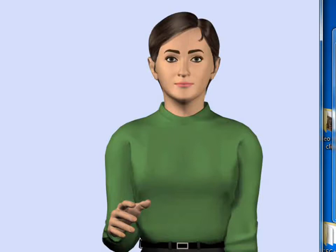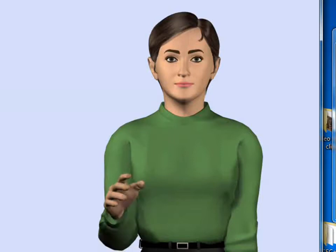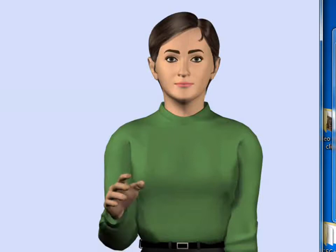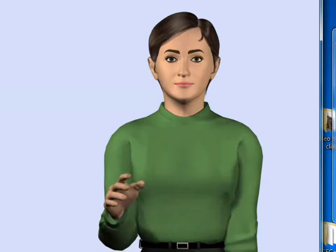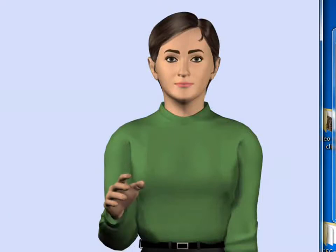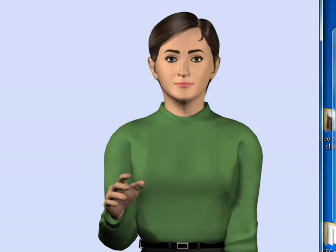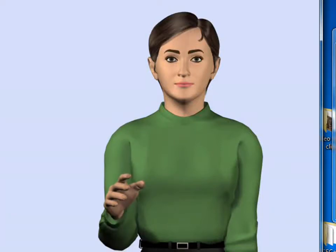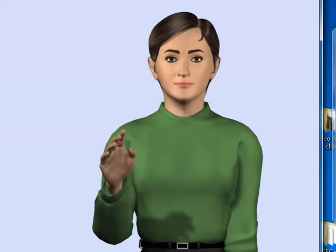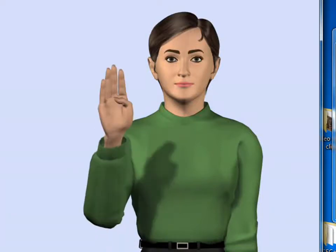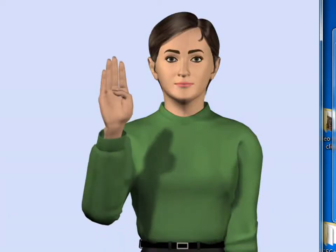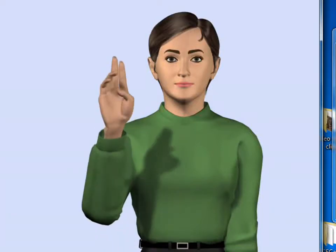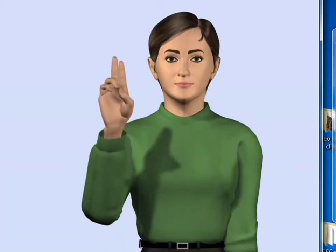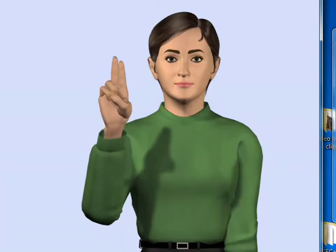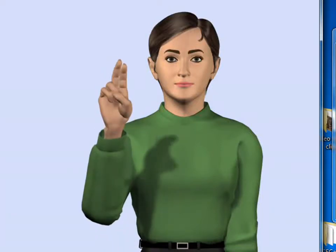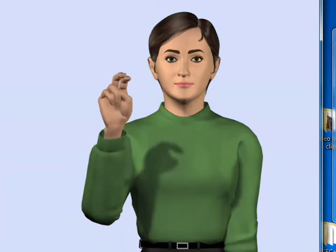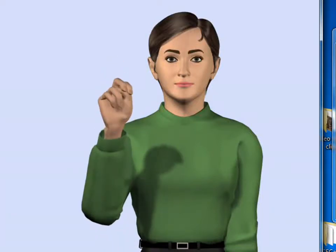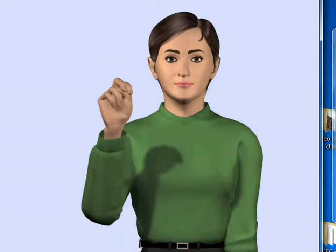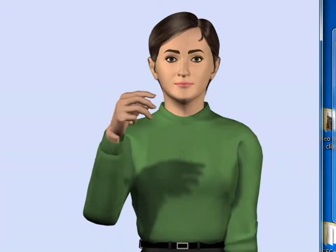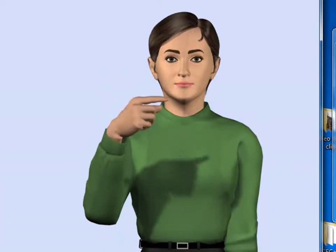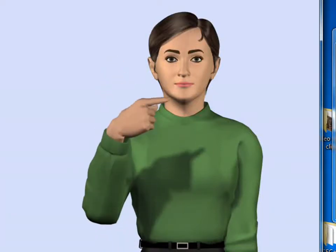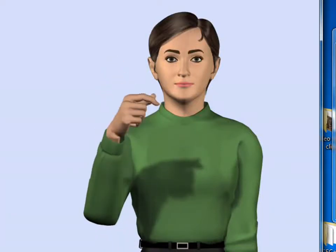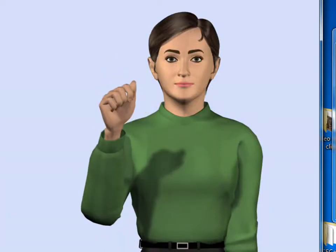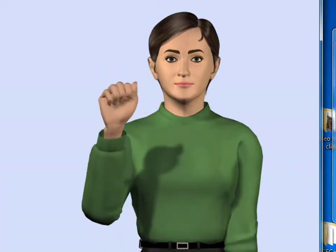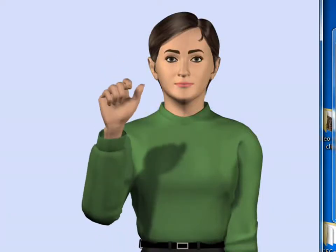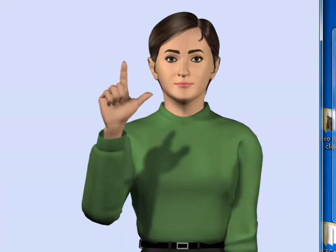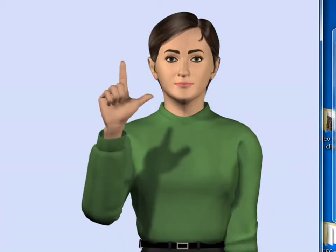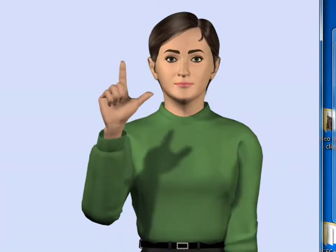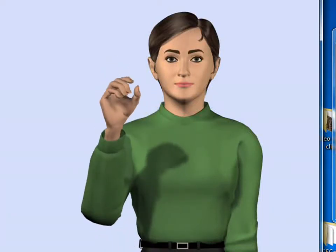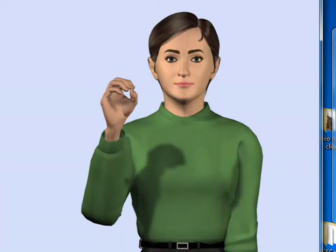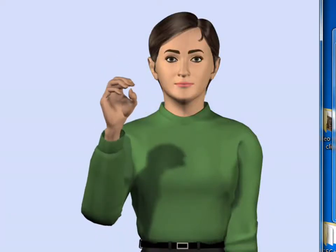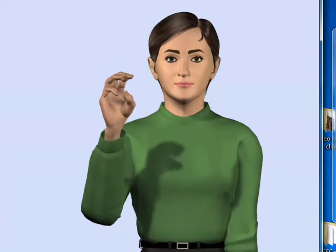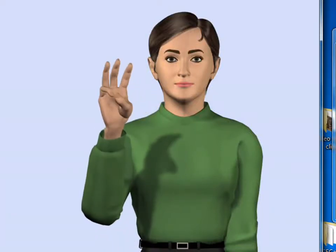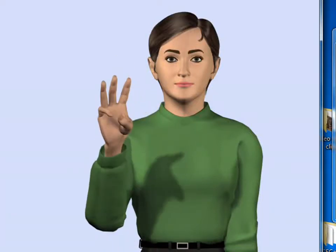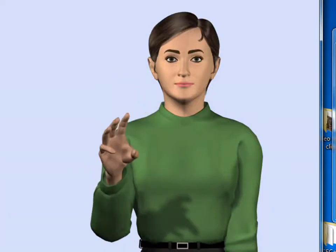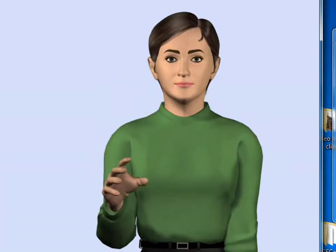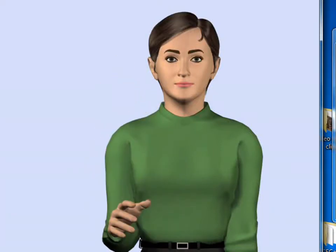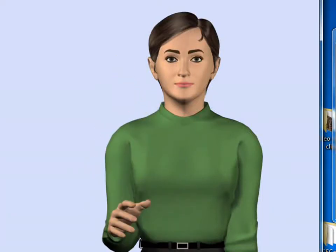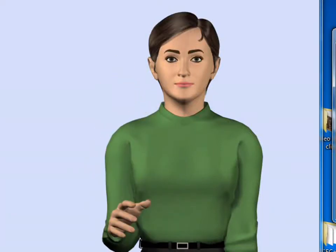bungalow